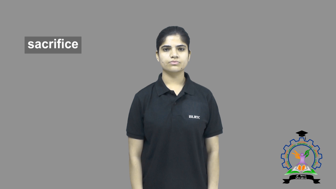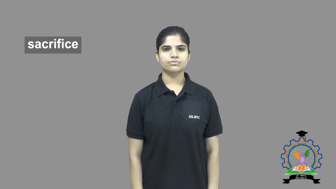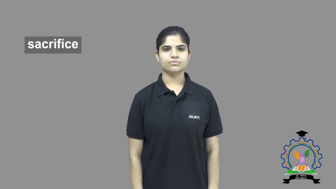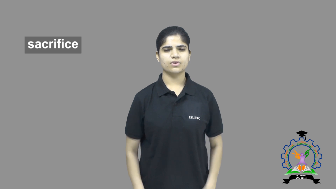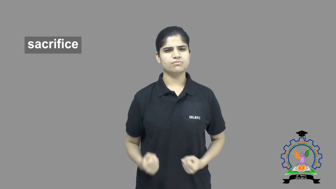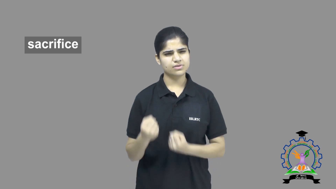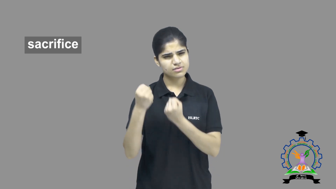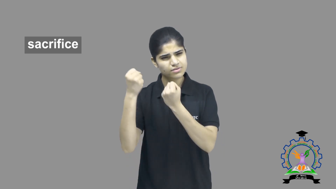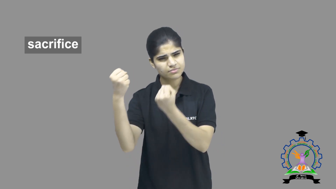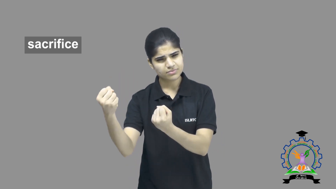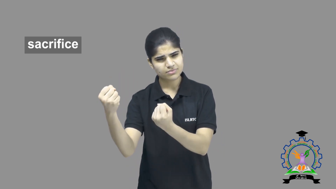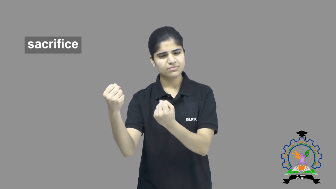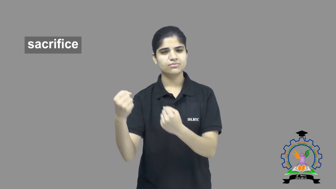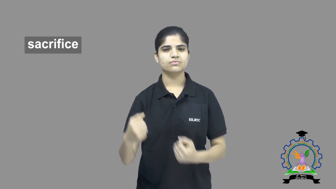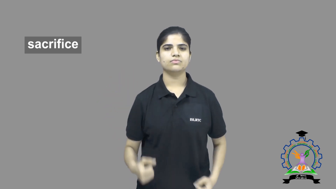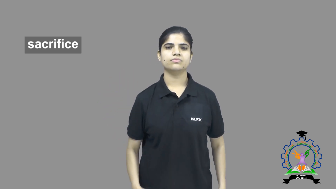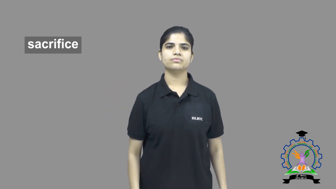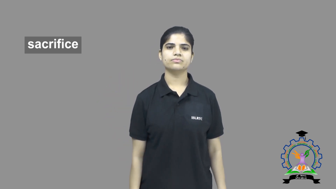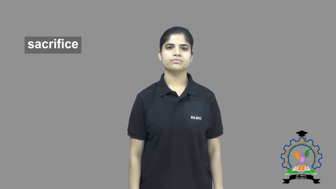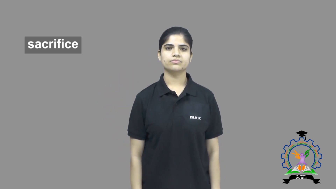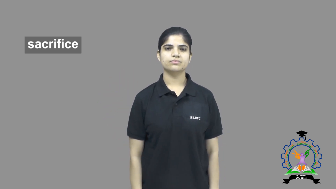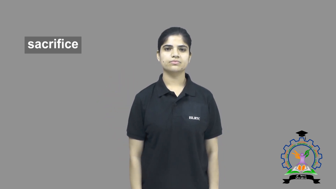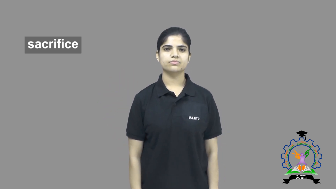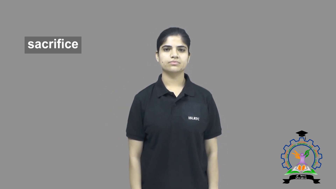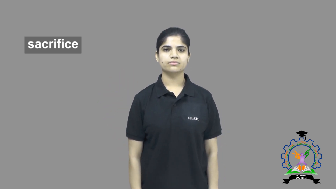sacrifice